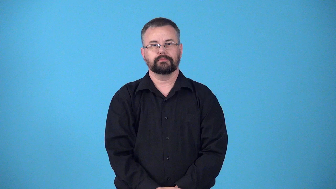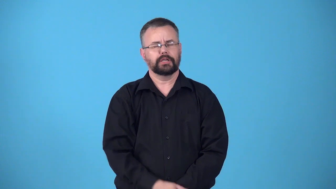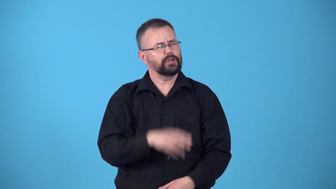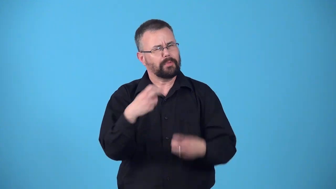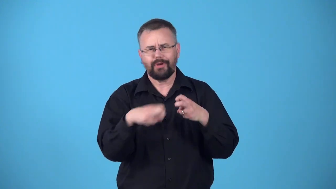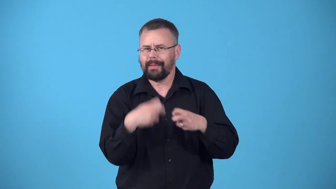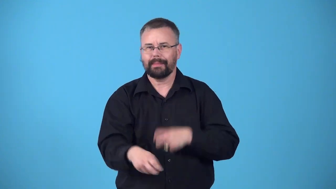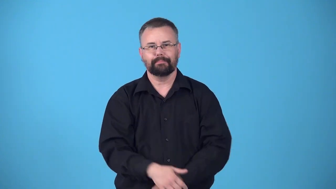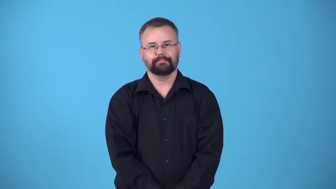don't mention it